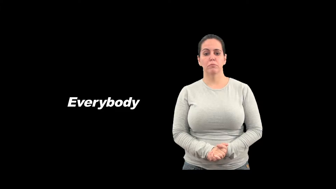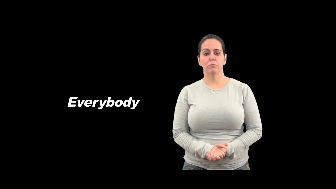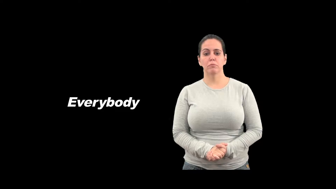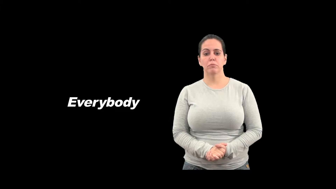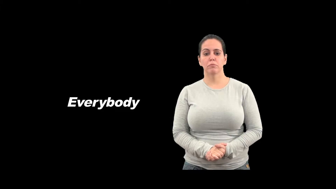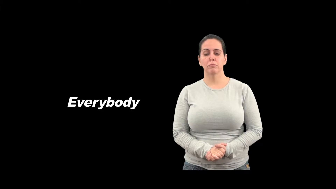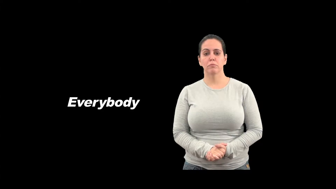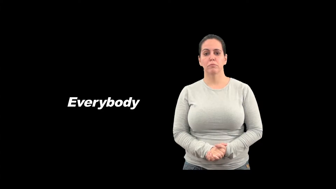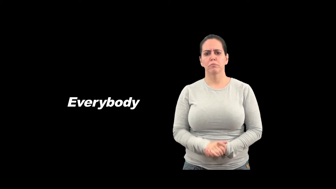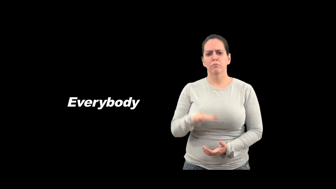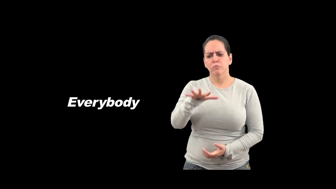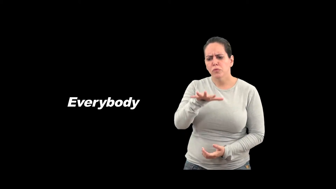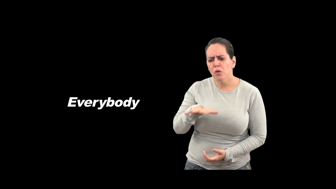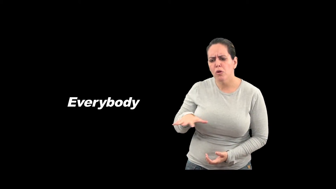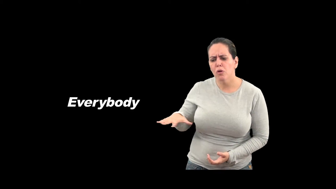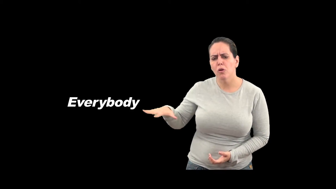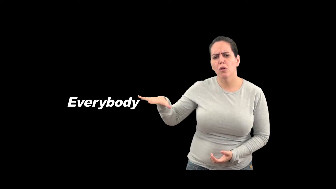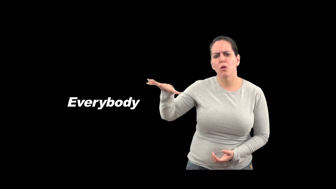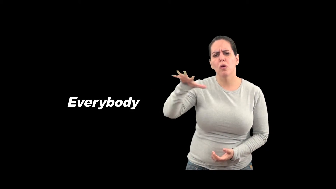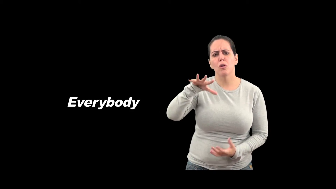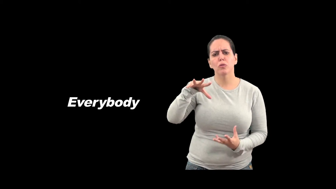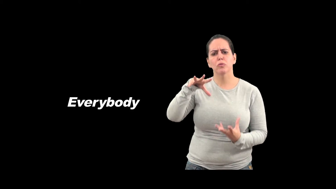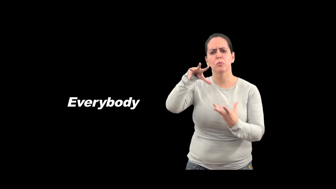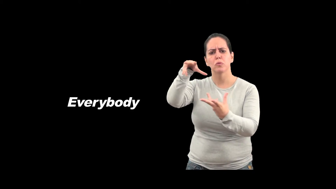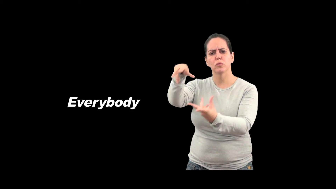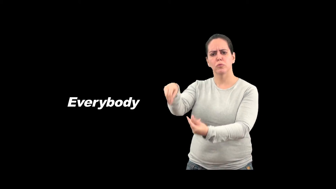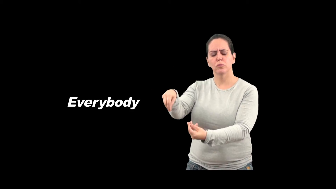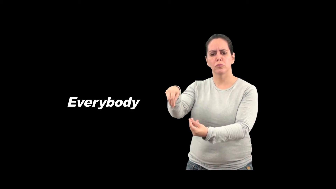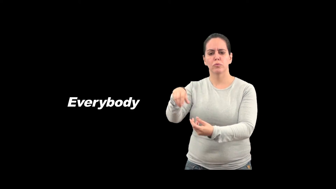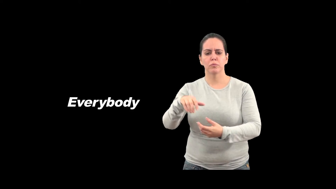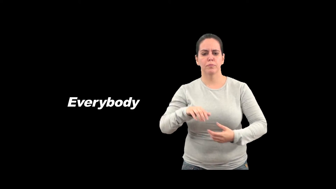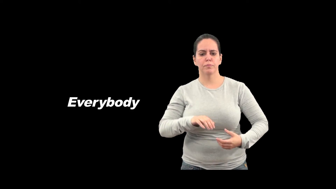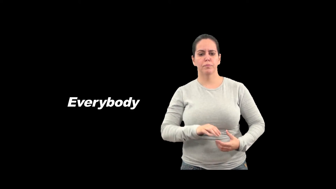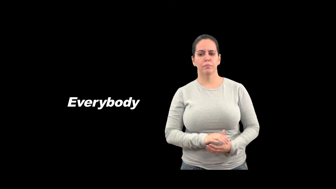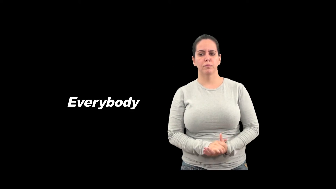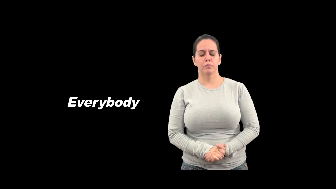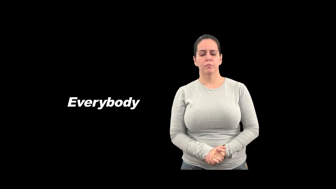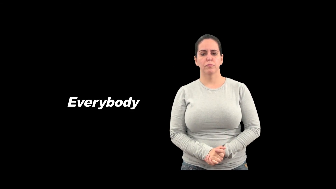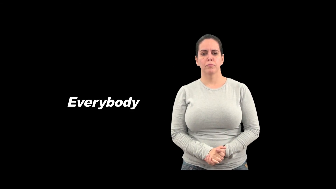Everybody